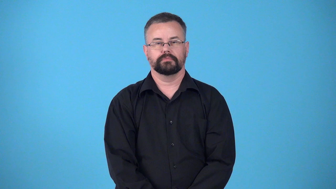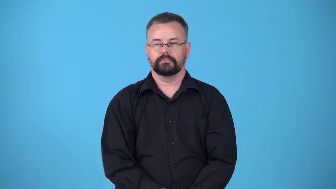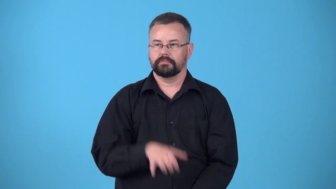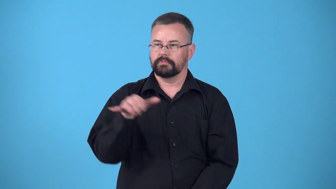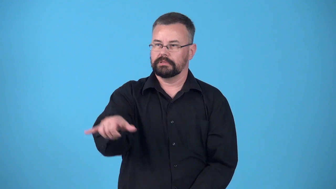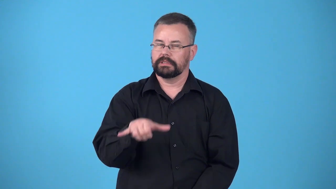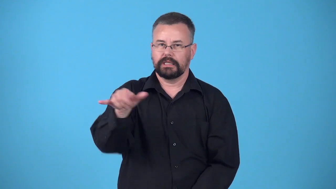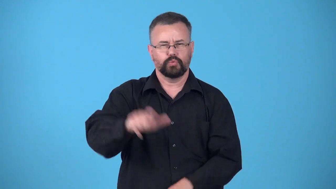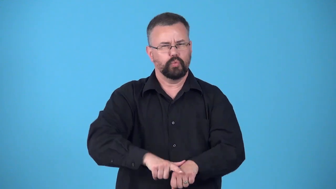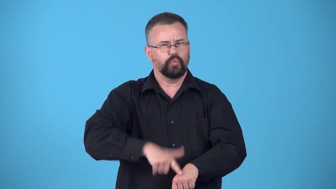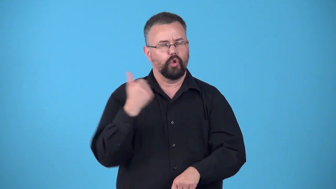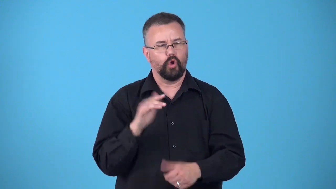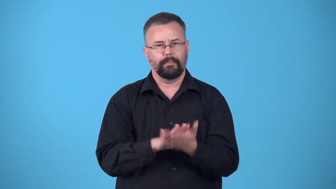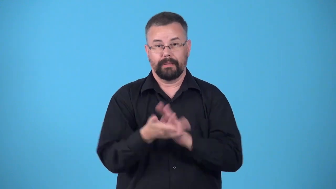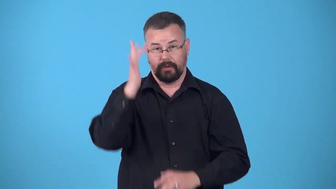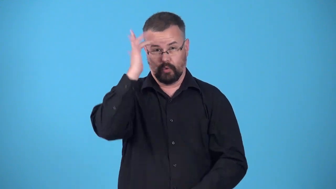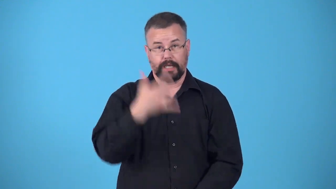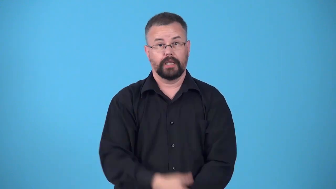wear out your welcome